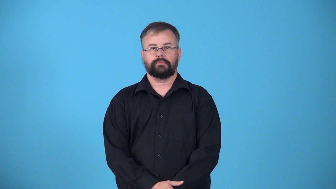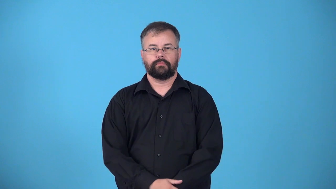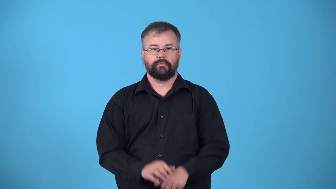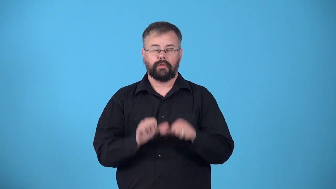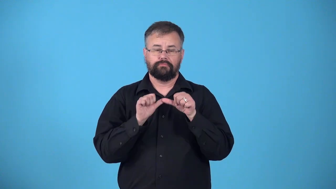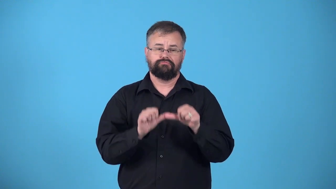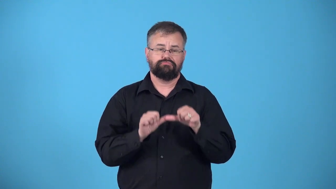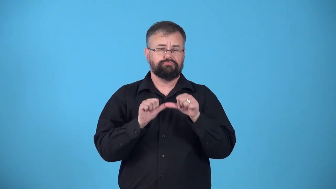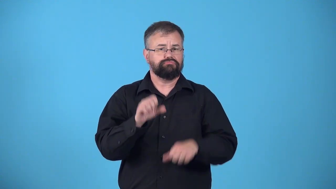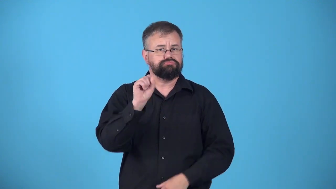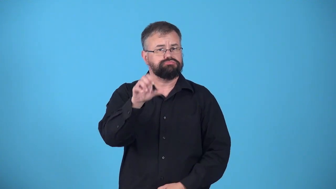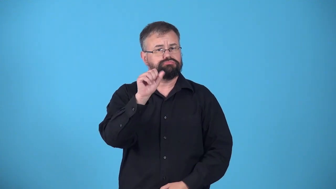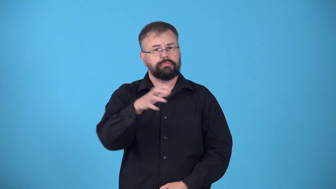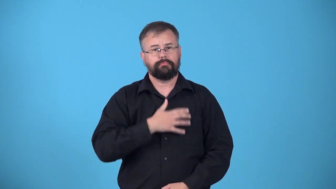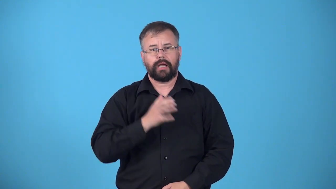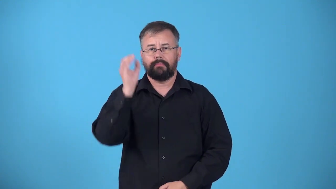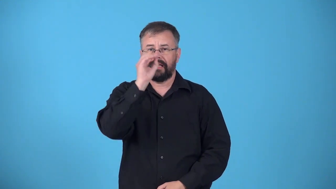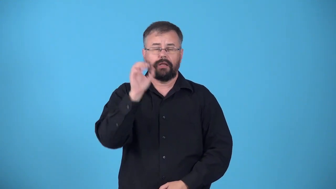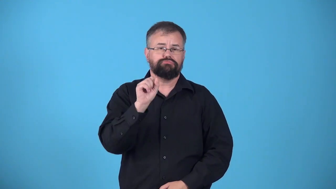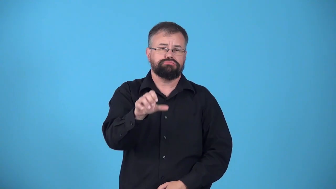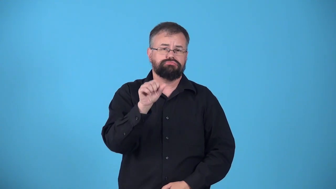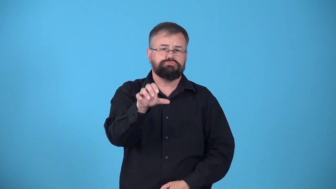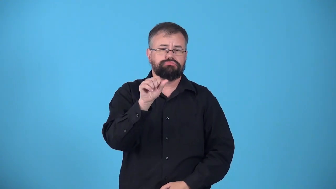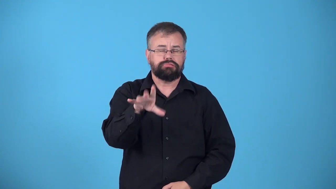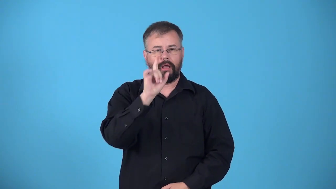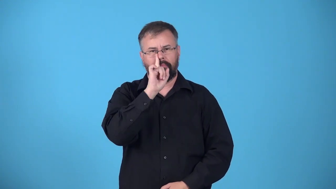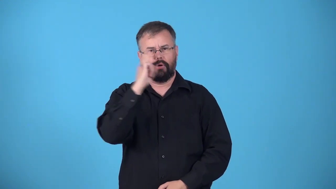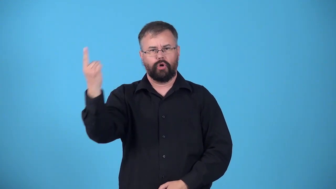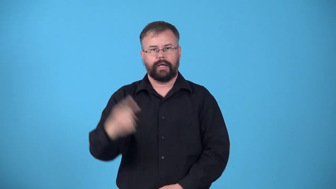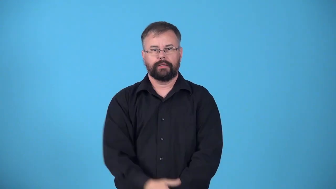hold forth